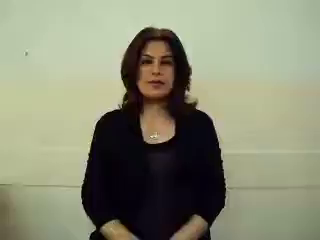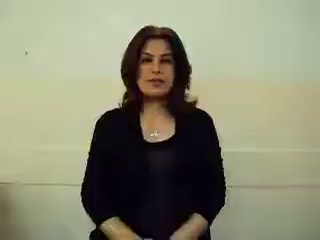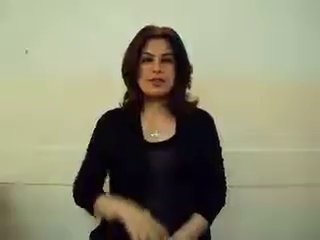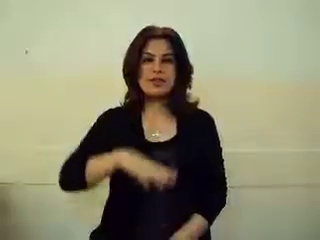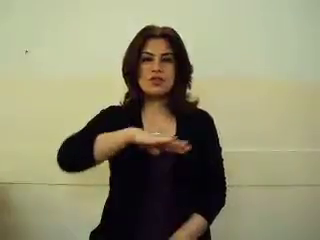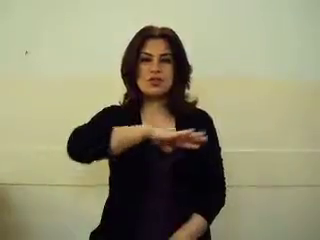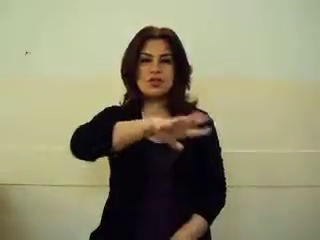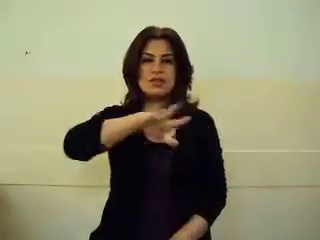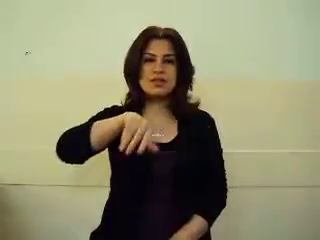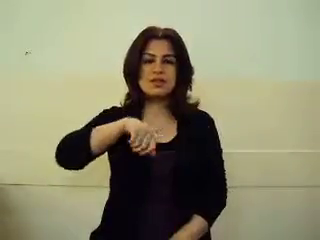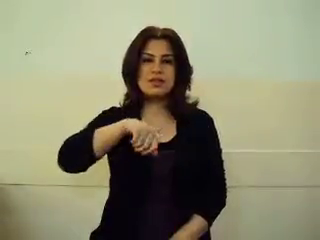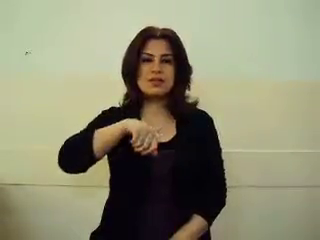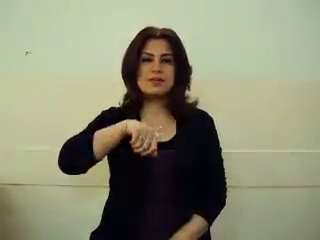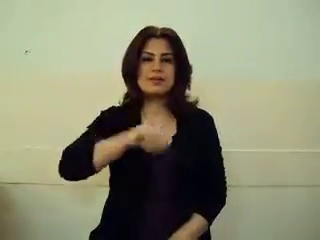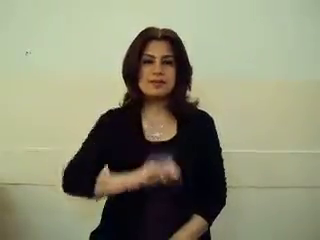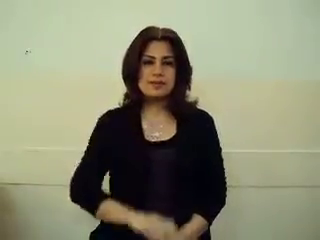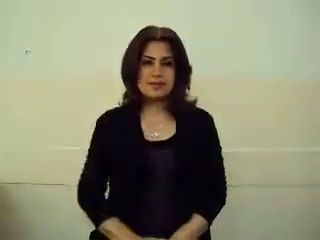family